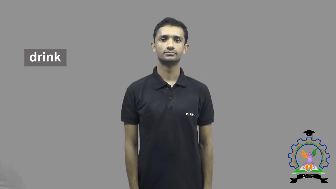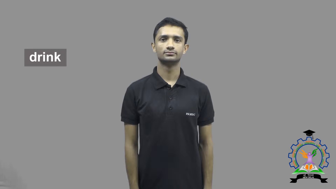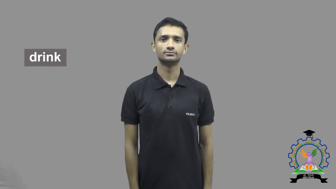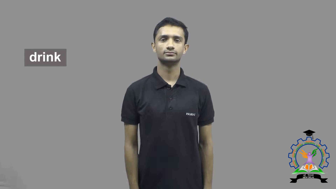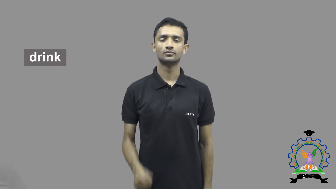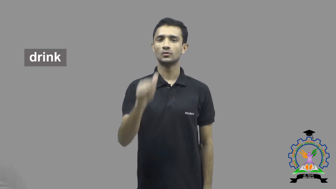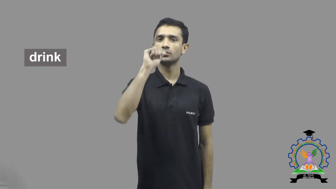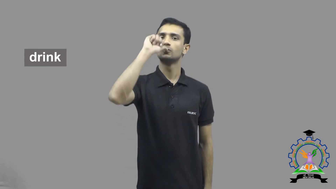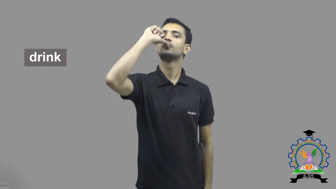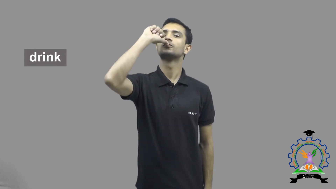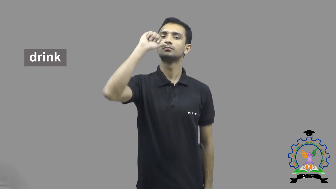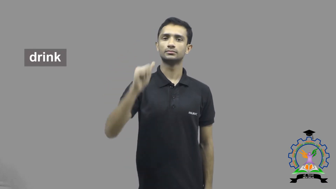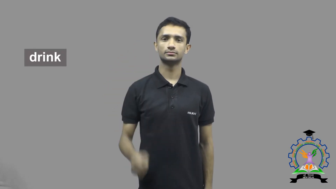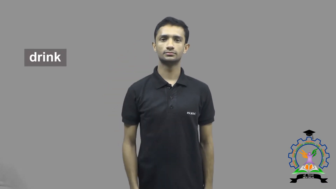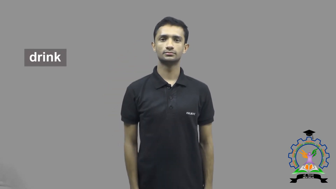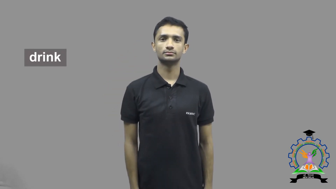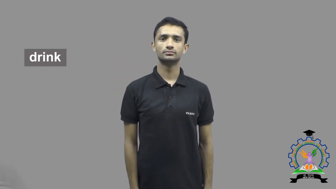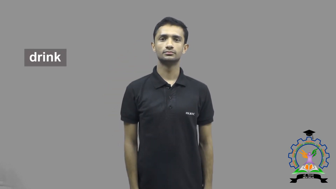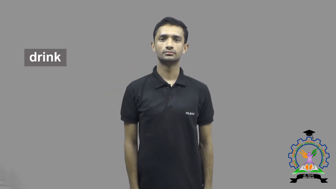drink